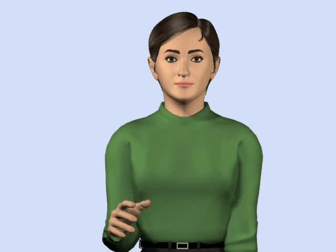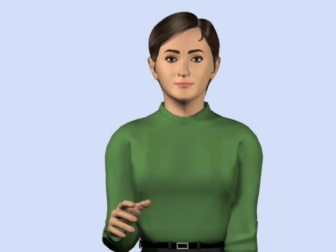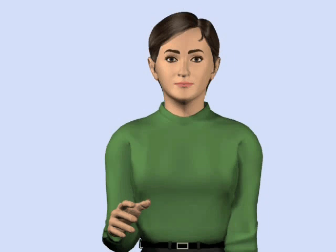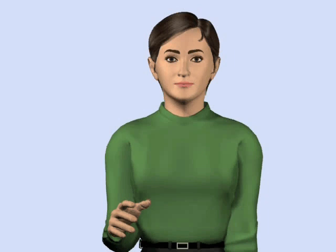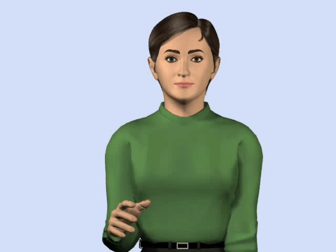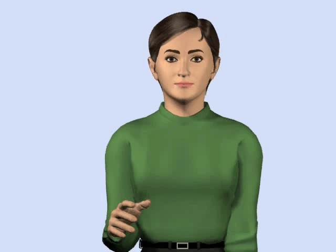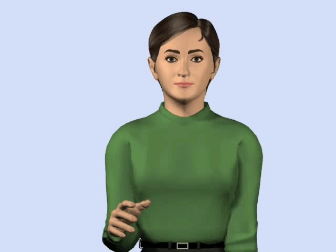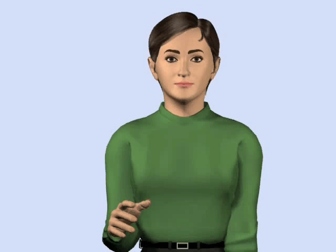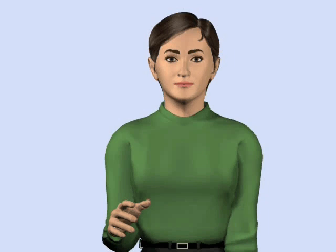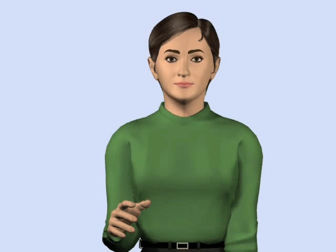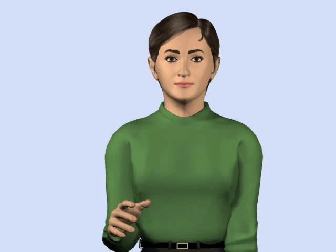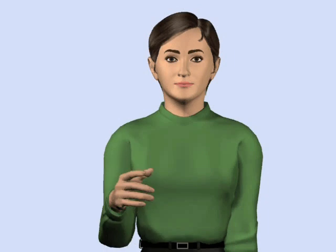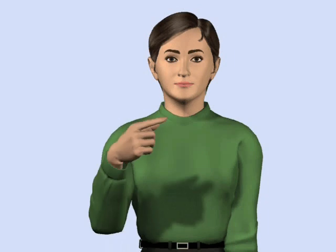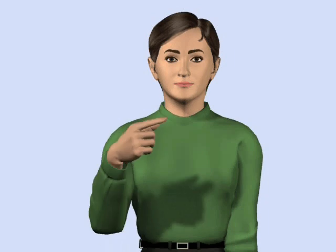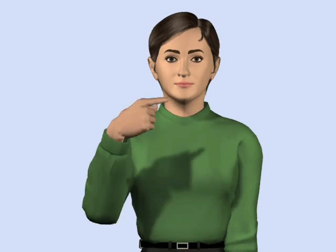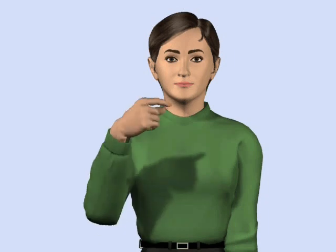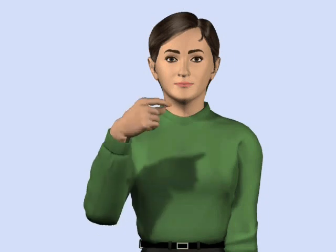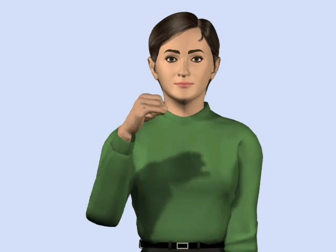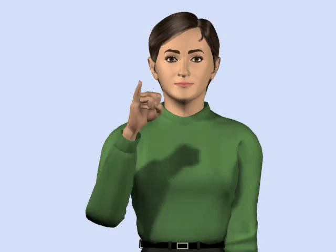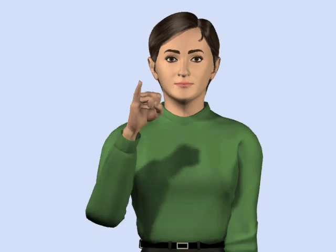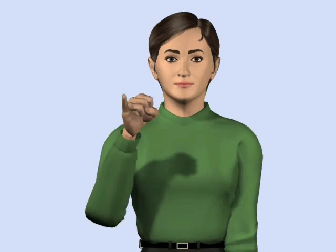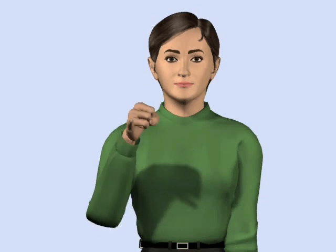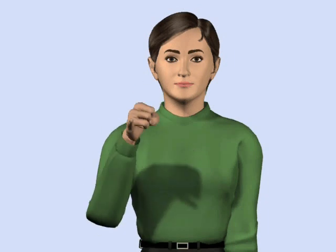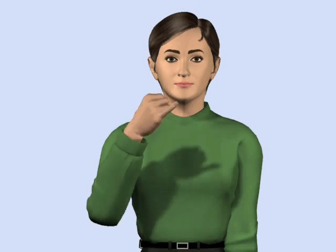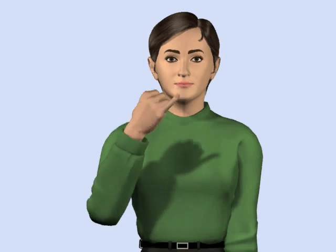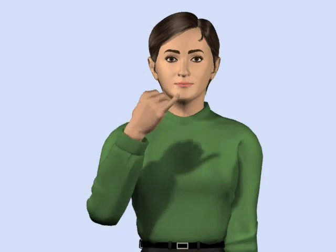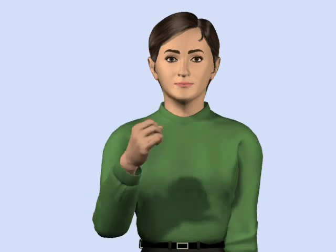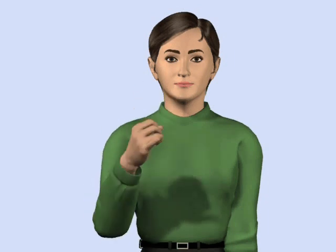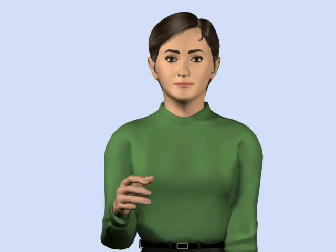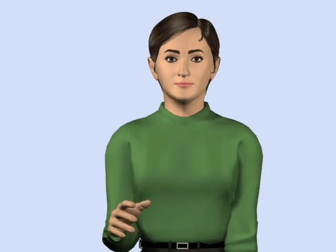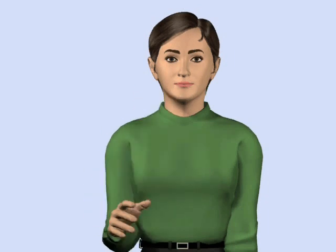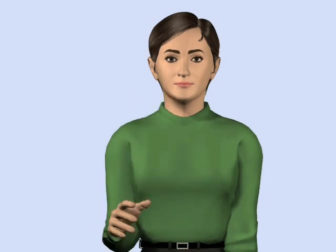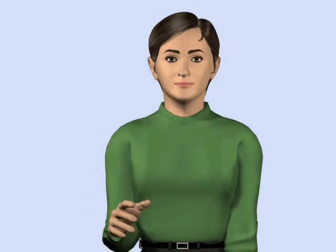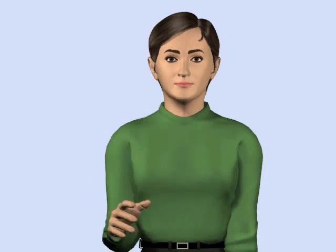Grand Junction,CO